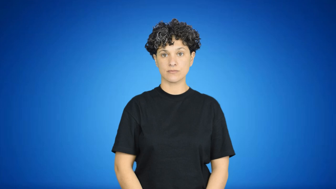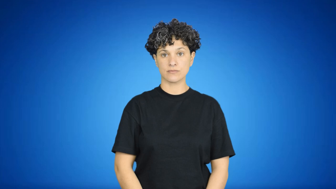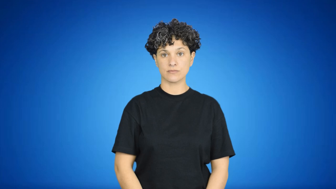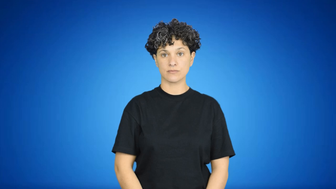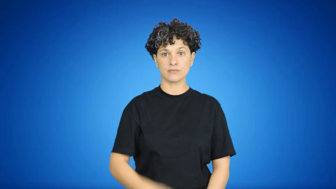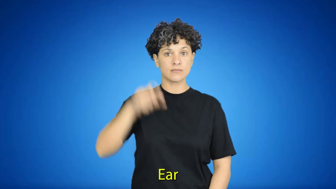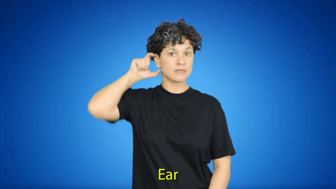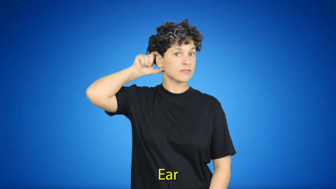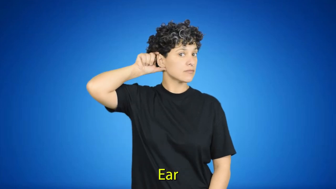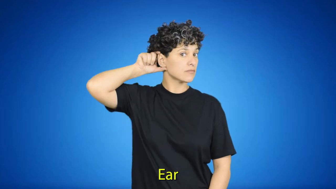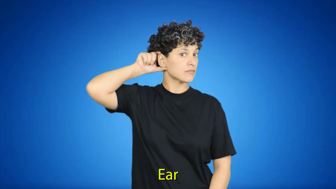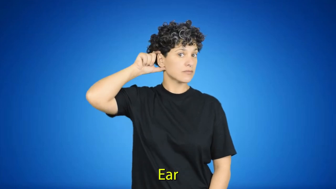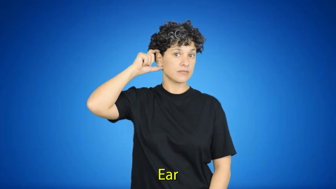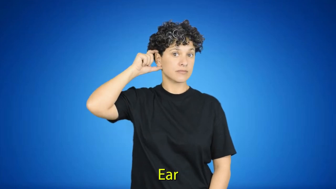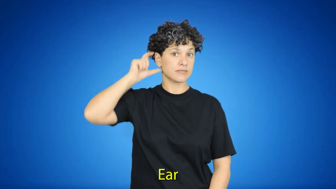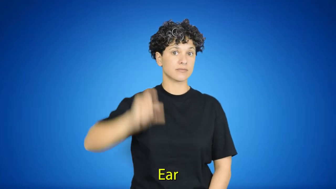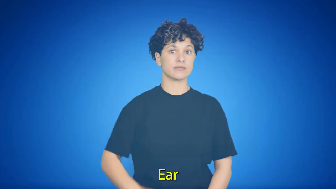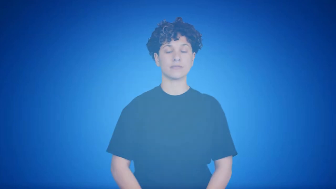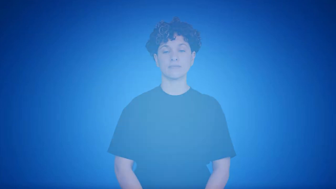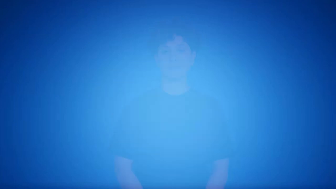Ear